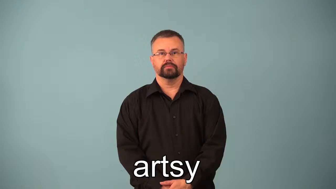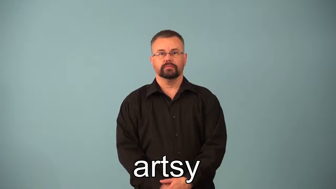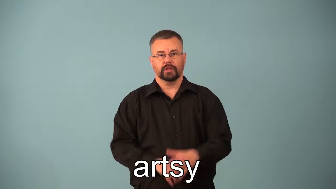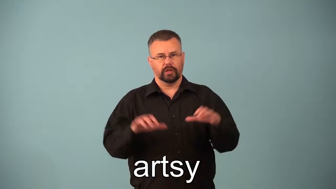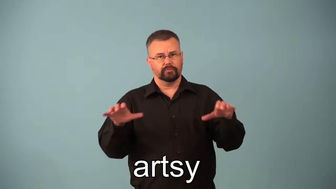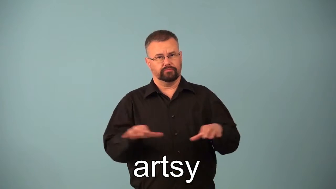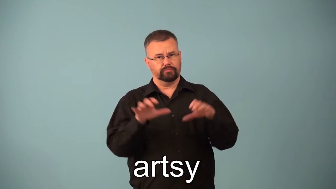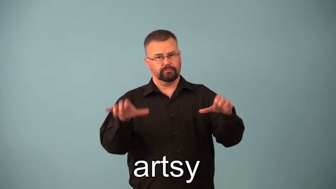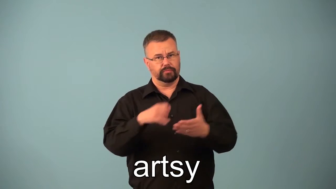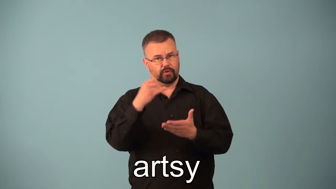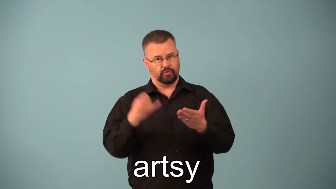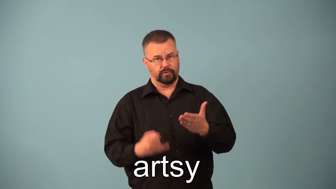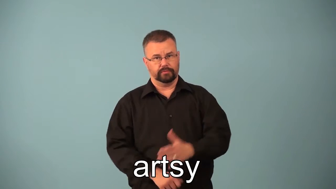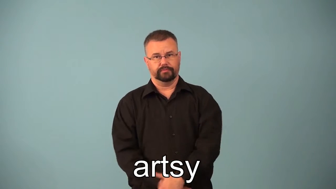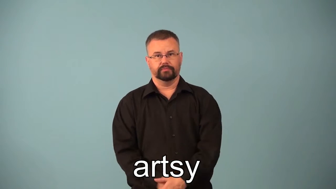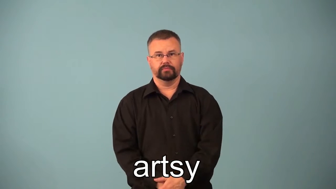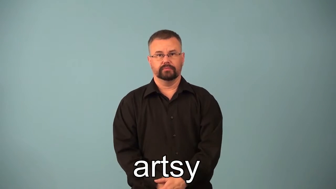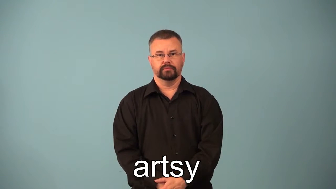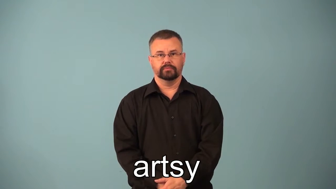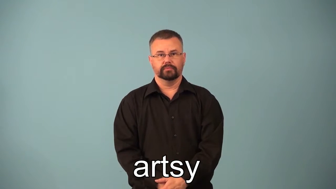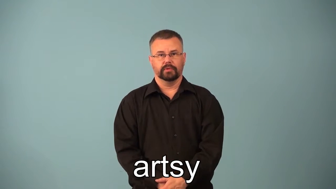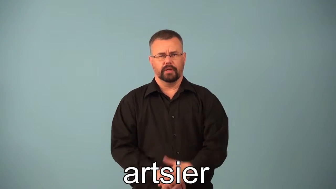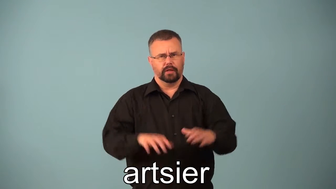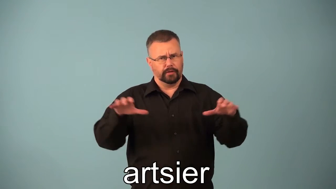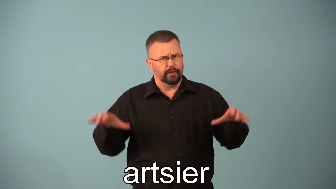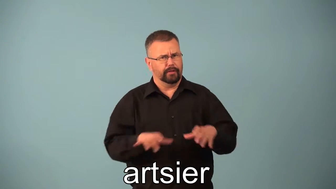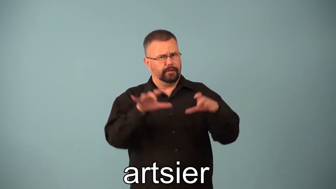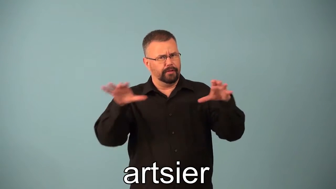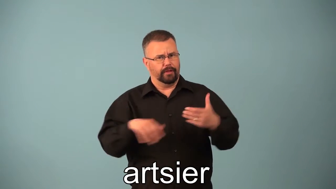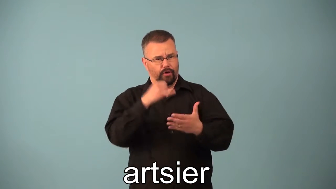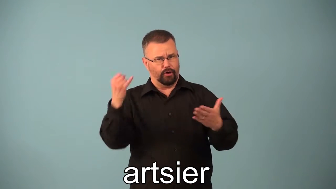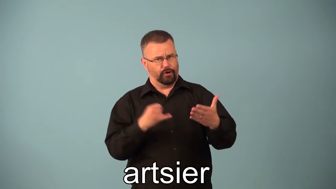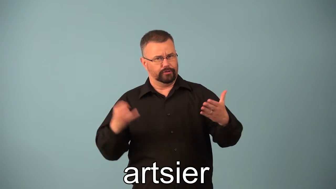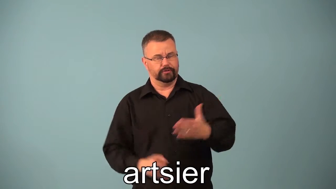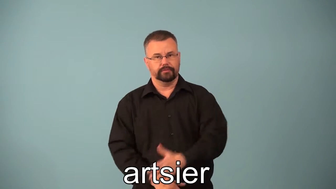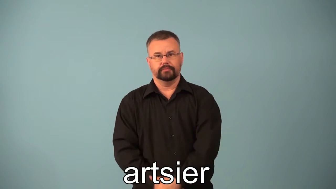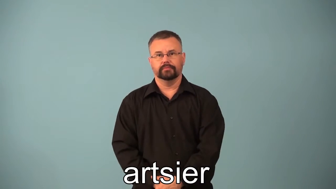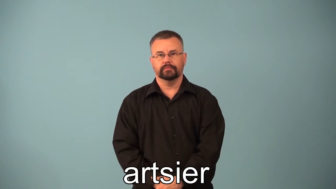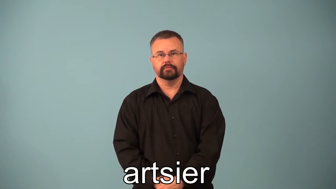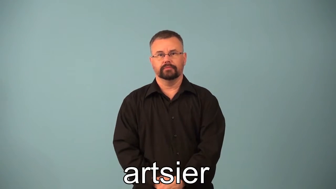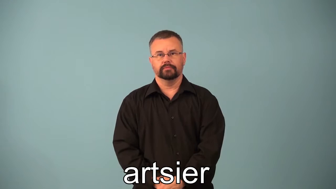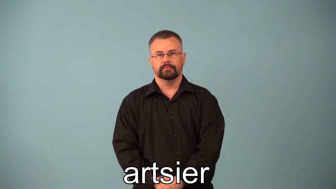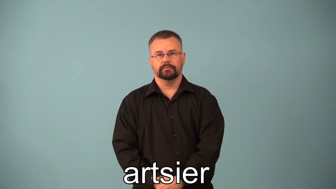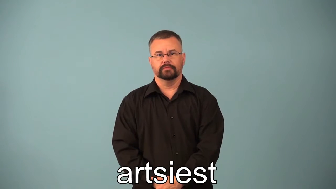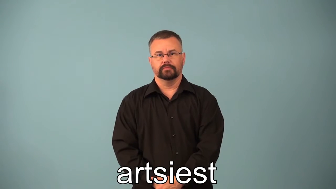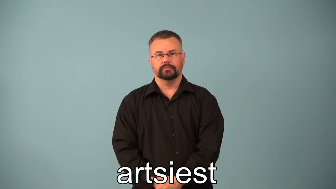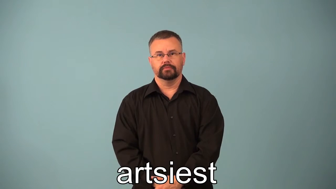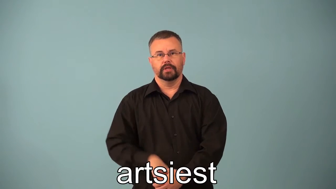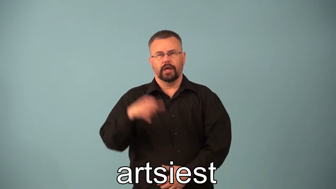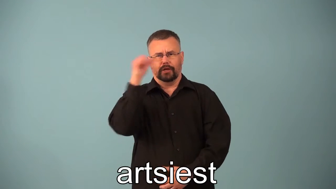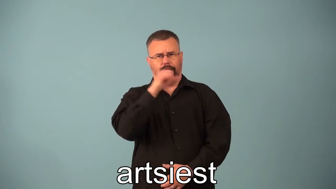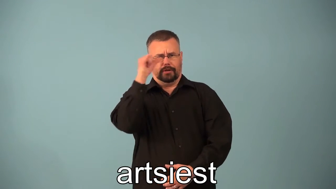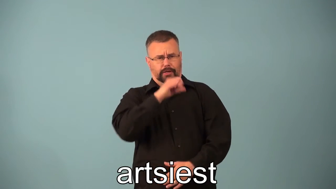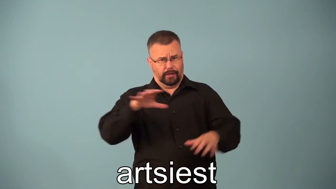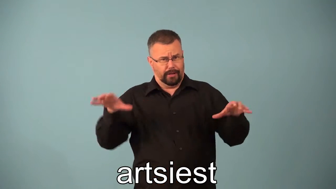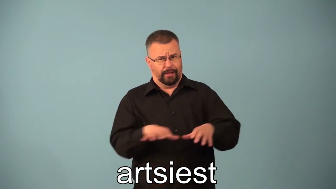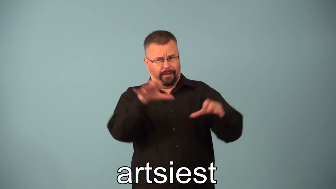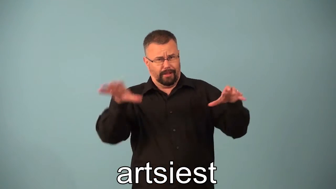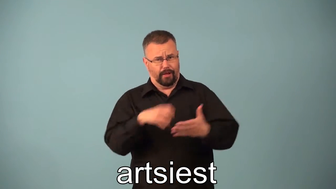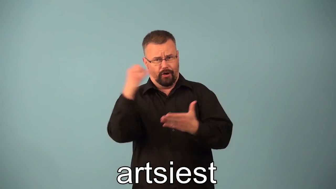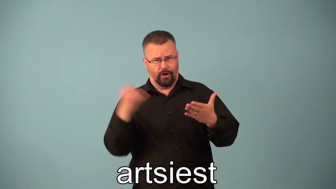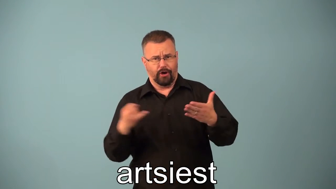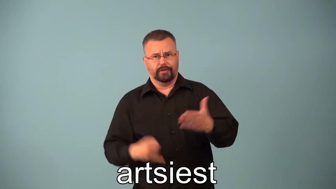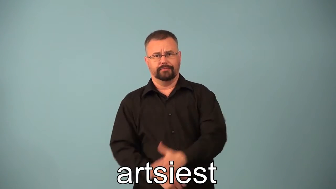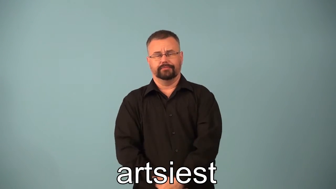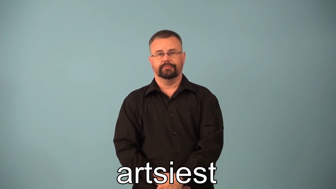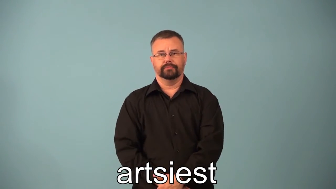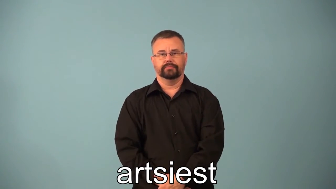artsier,artsiest